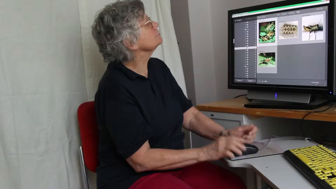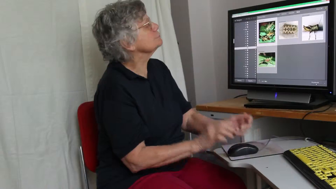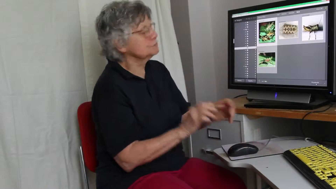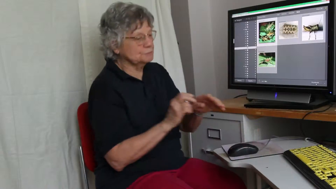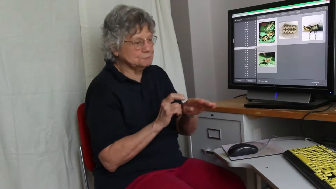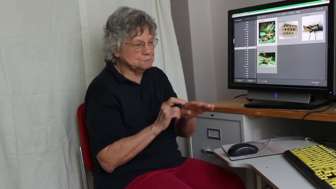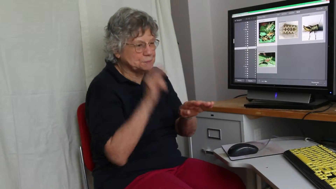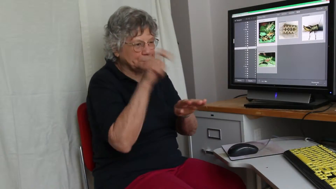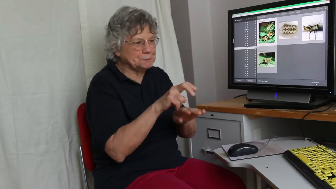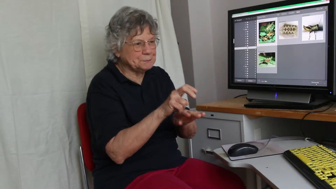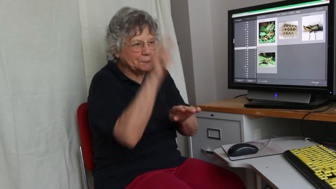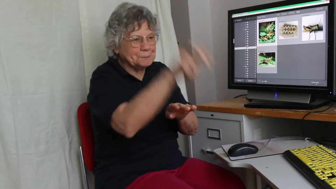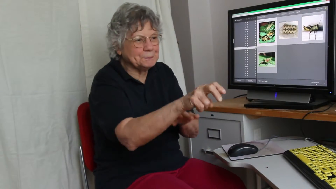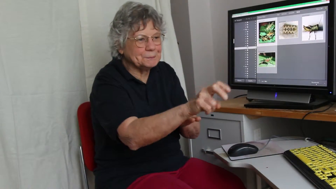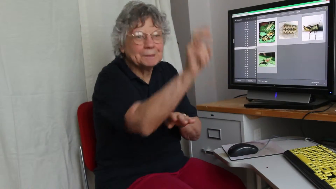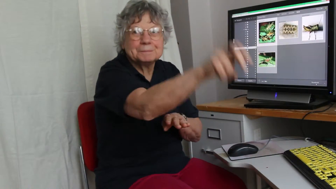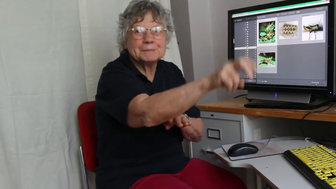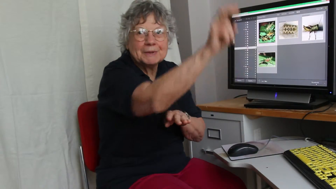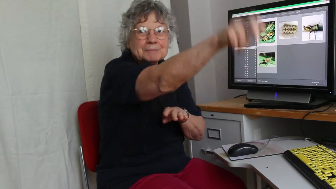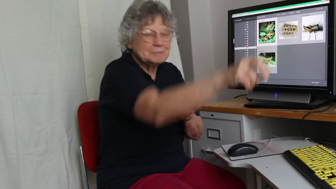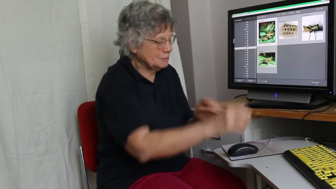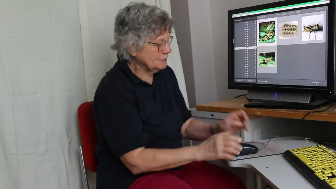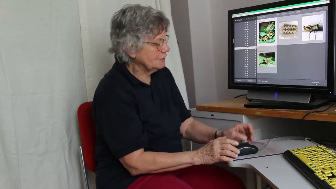Grasshopper